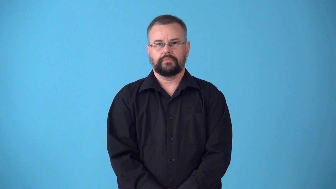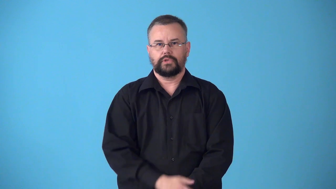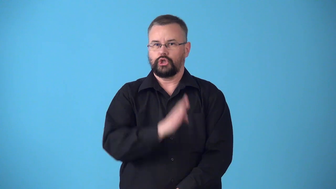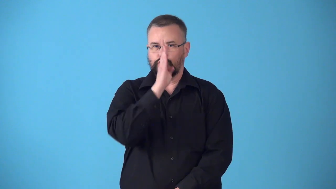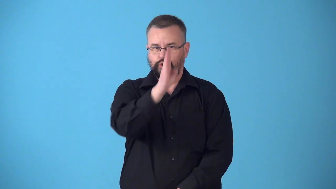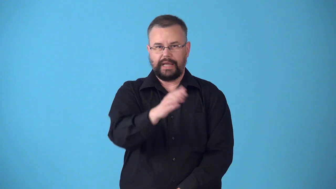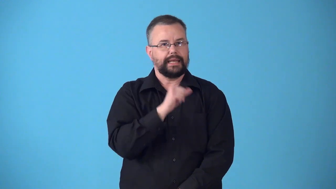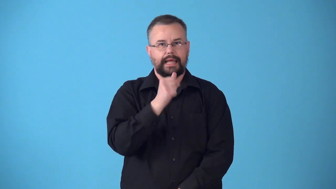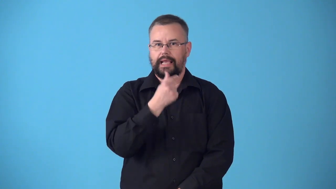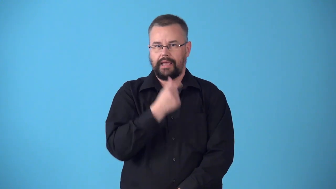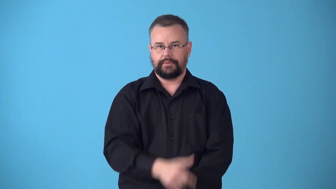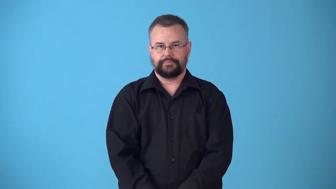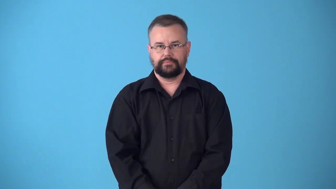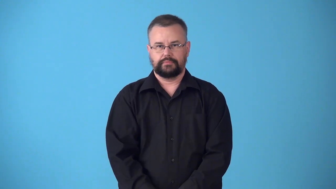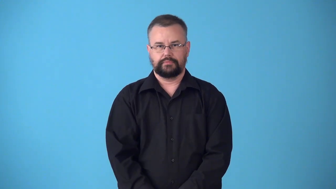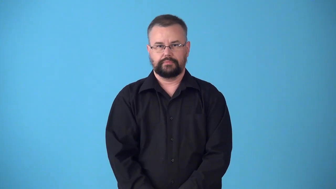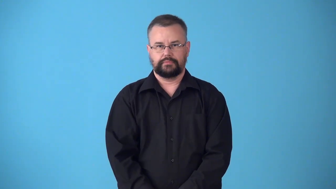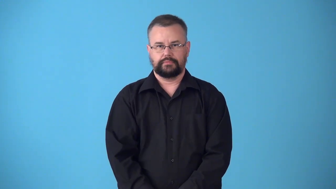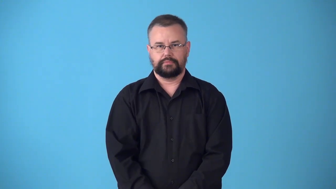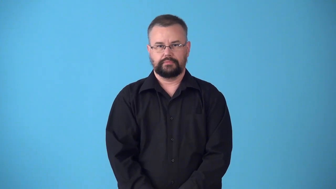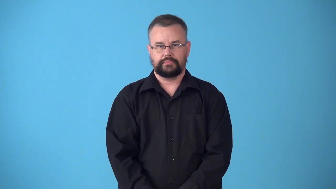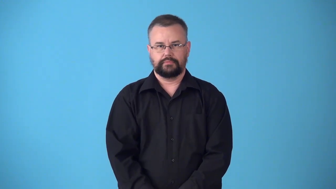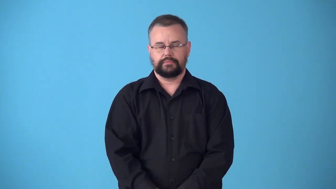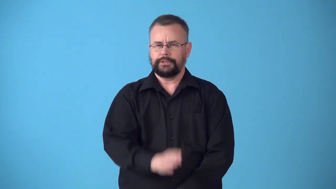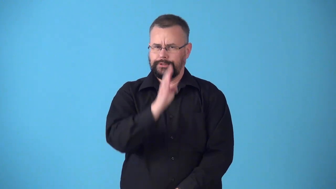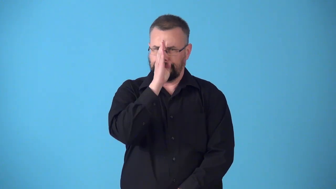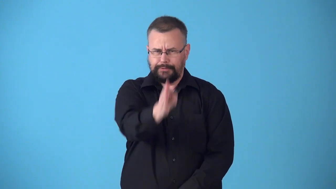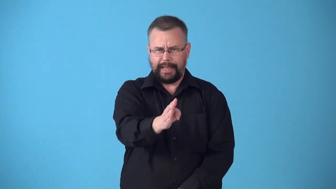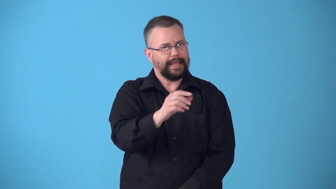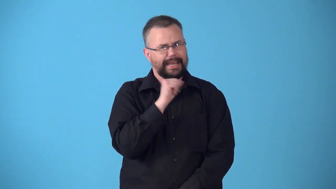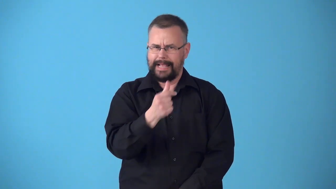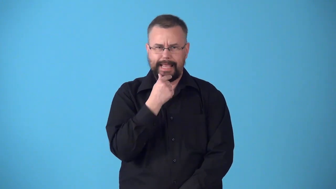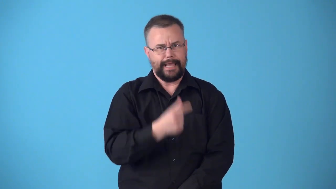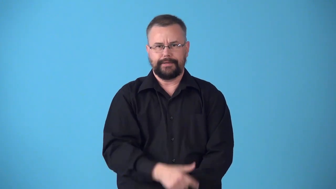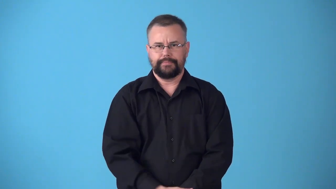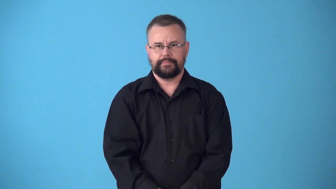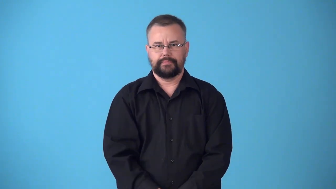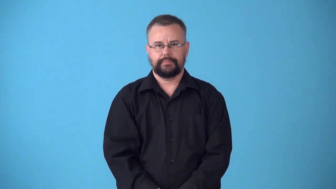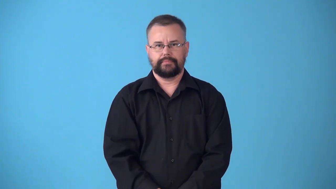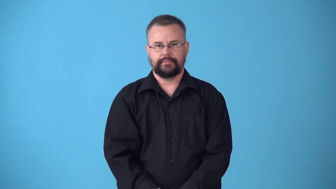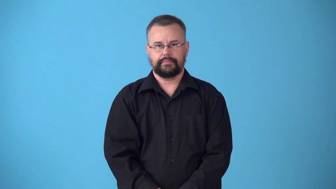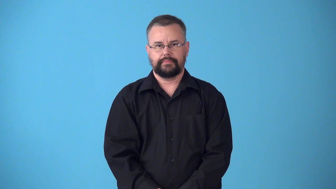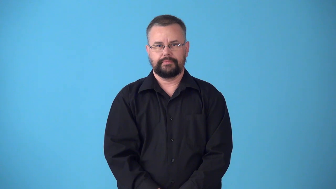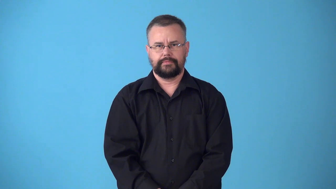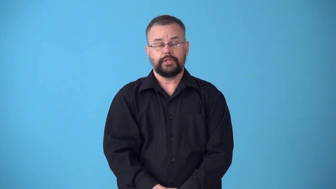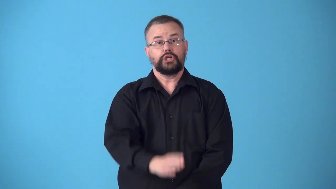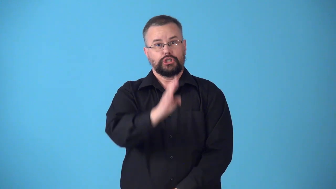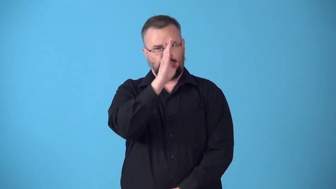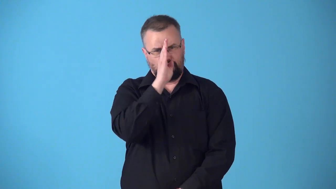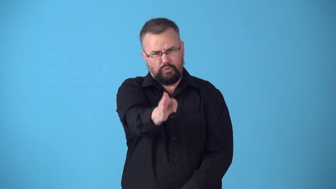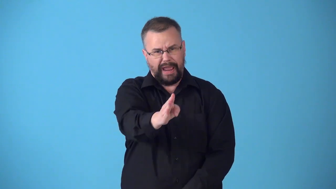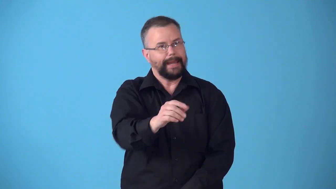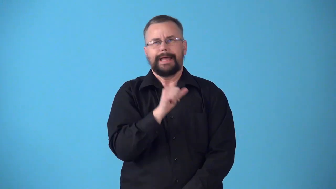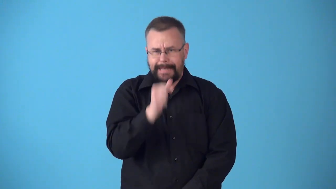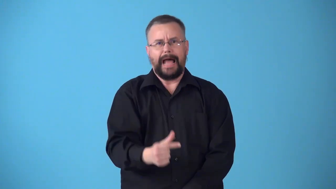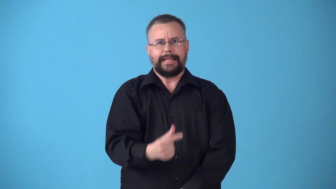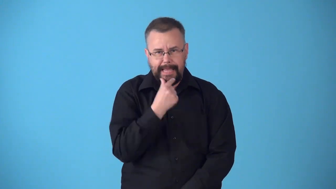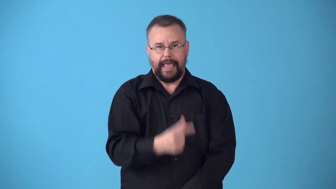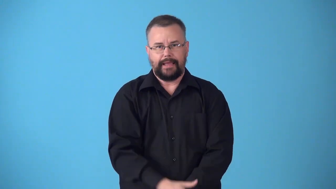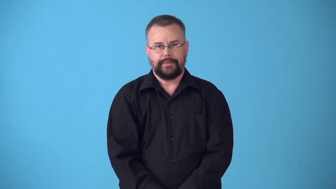straight,straighter,straightest